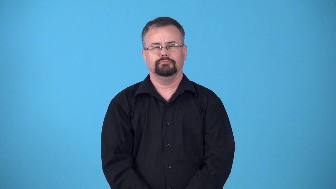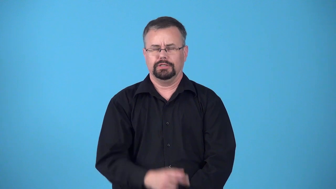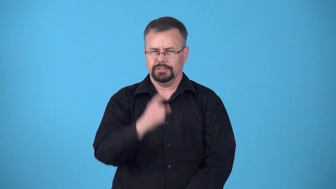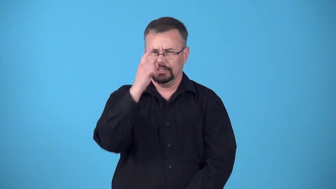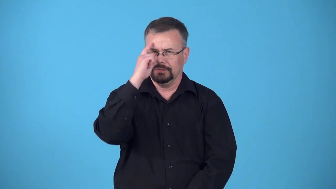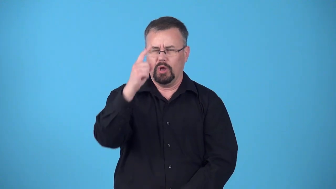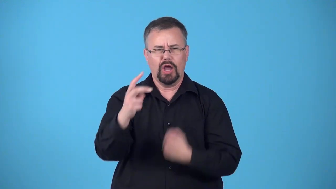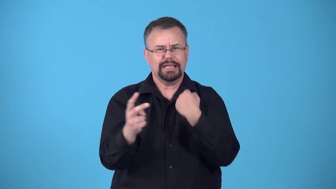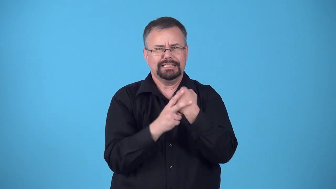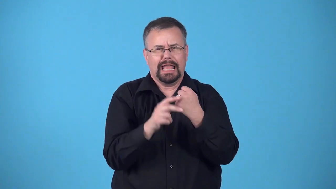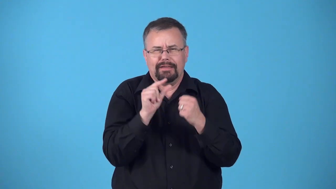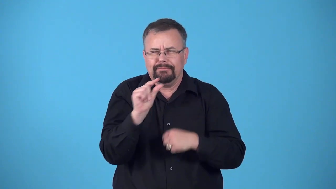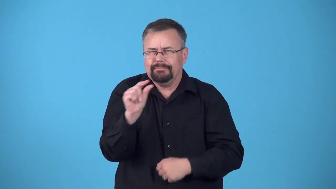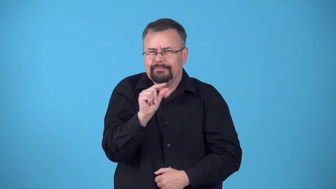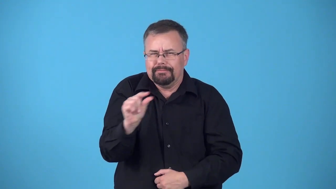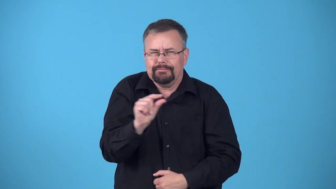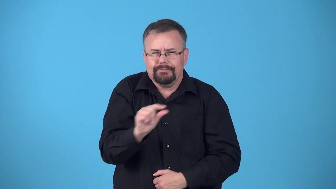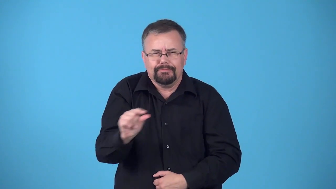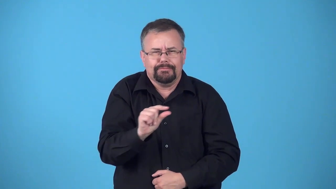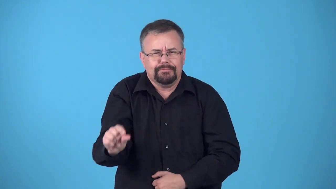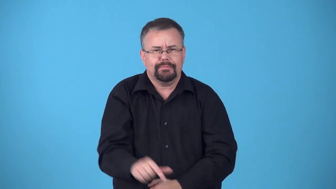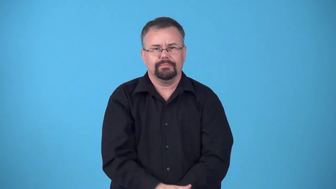penny saved is a penny earned, a